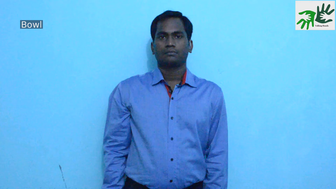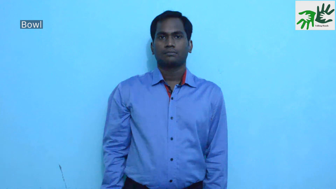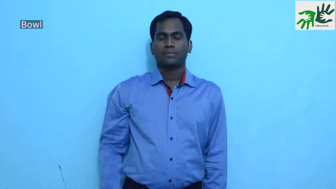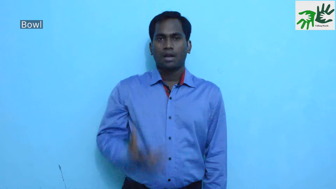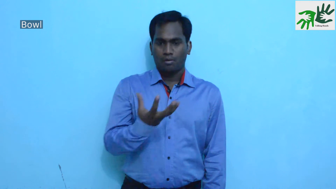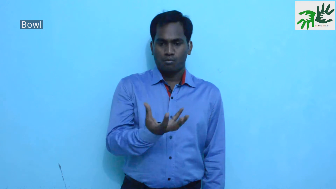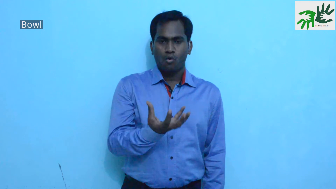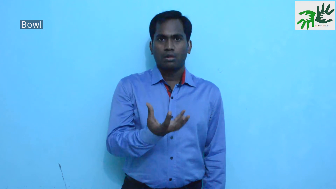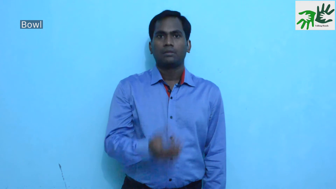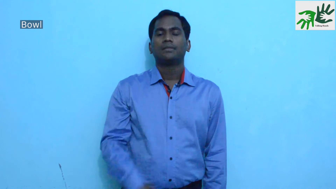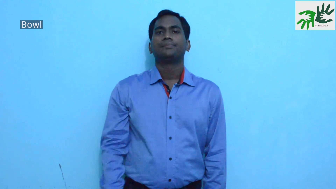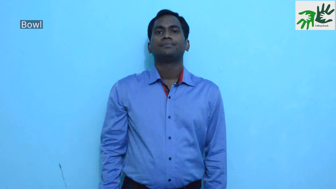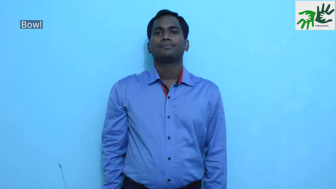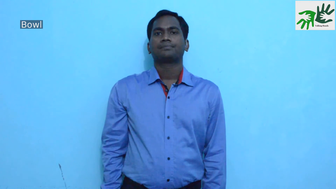Bowl